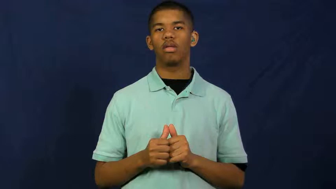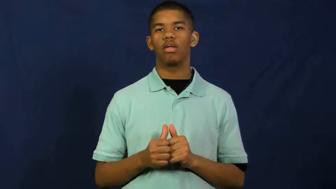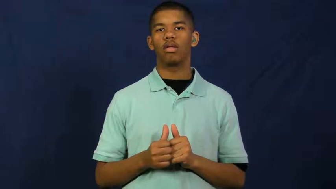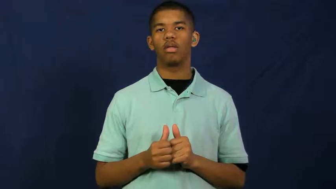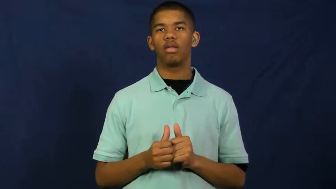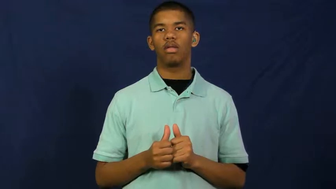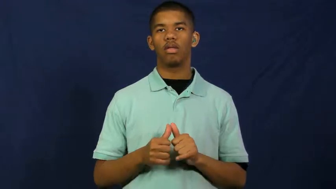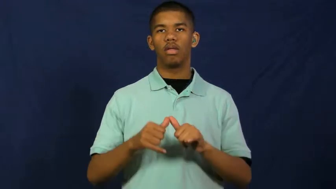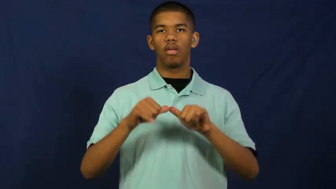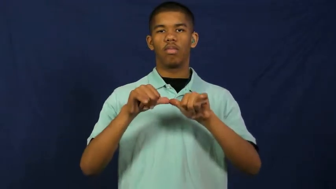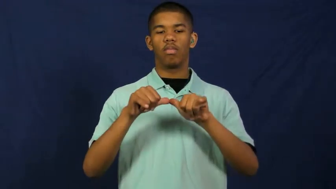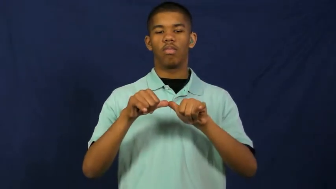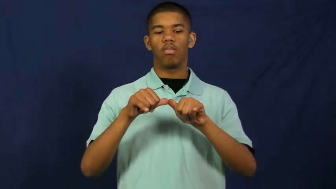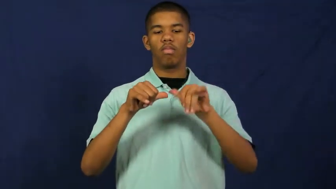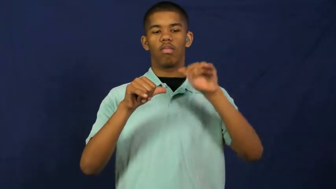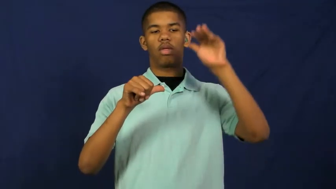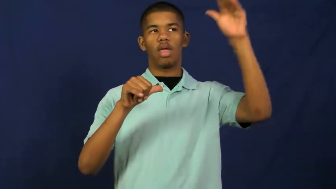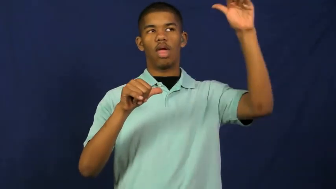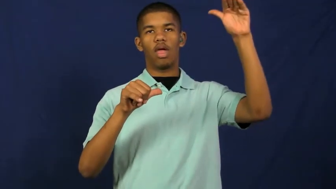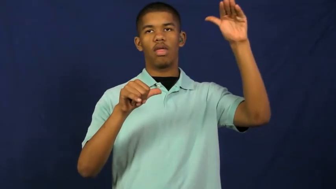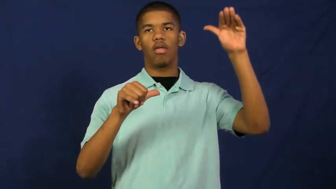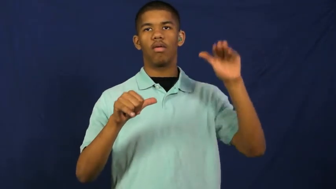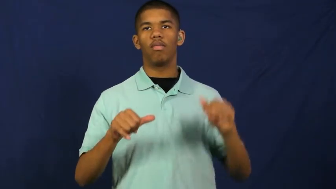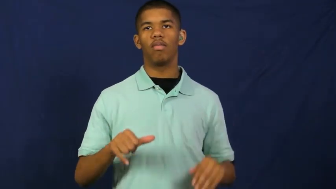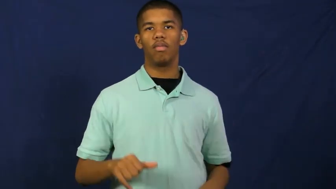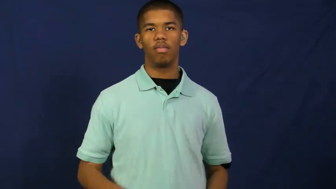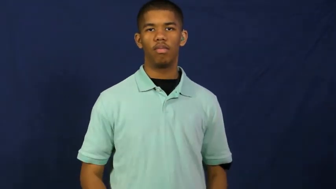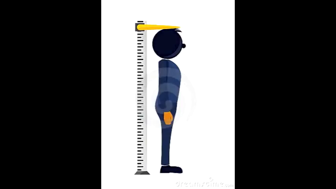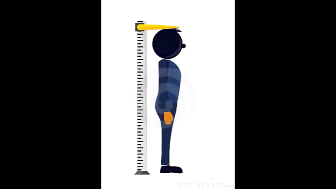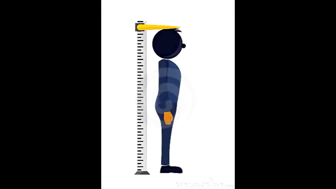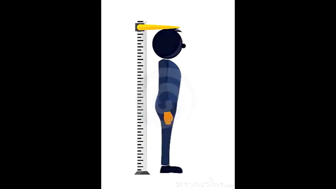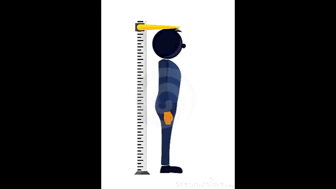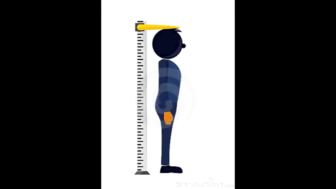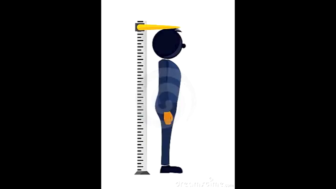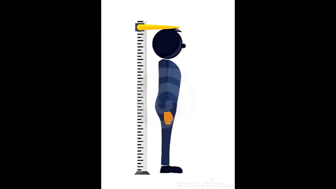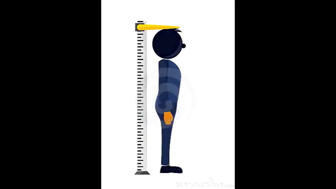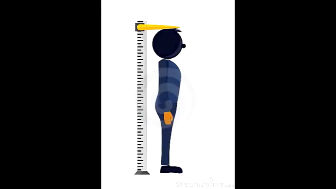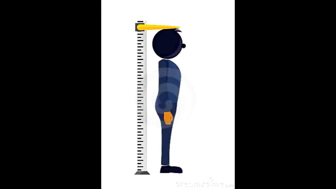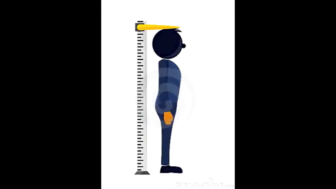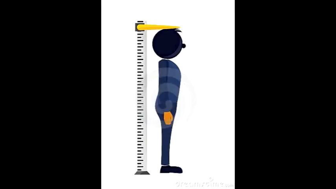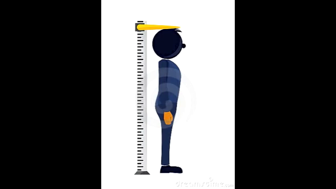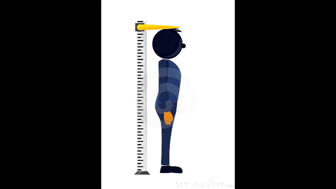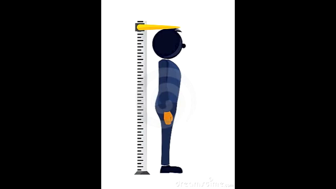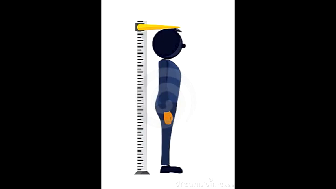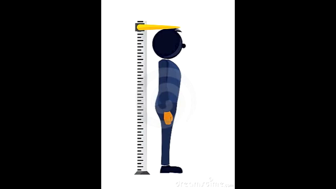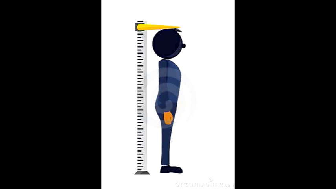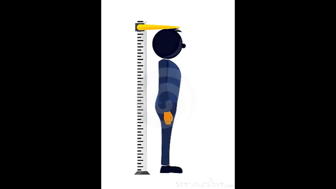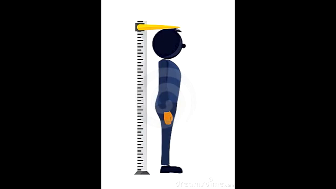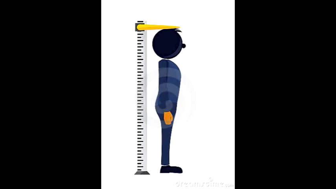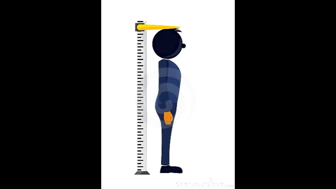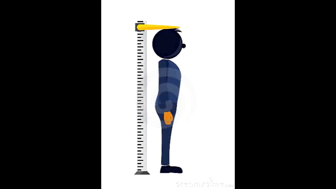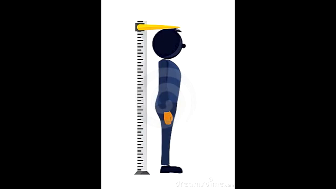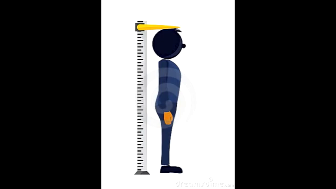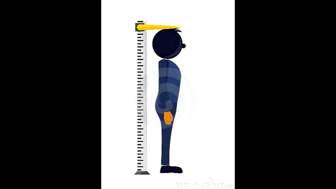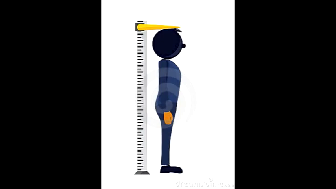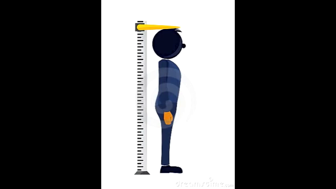height,stature